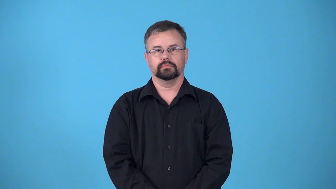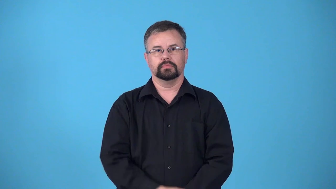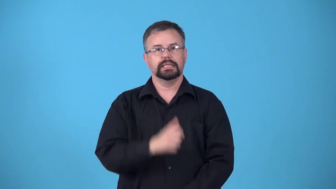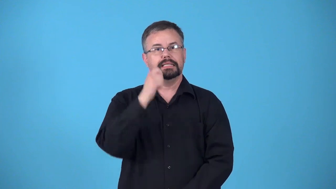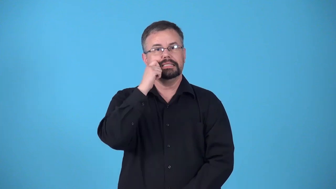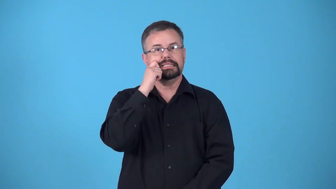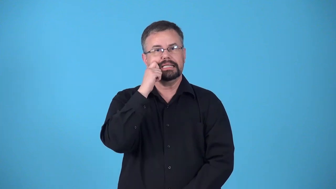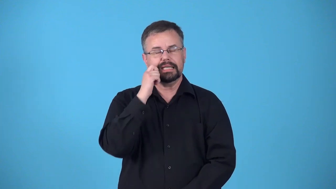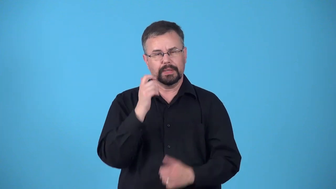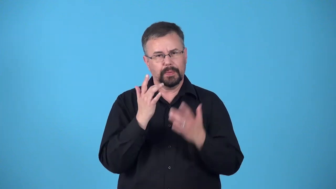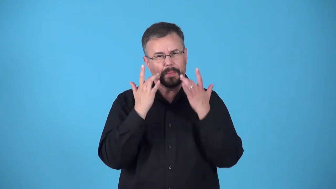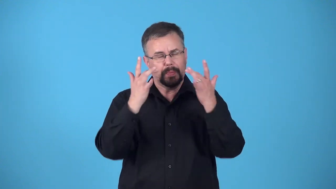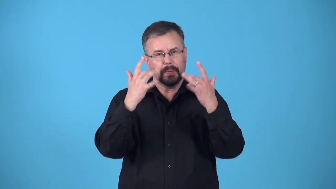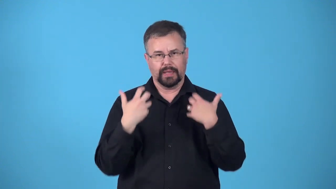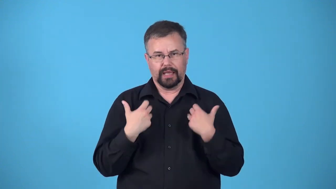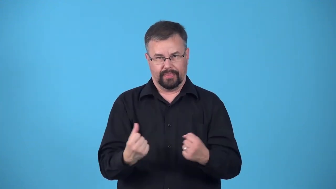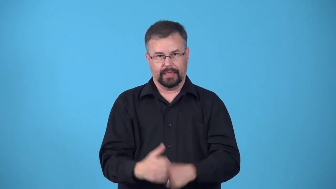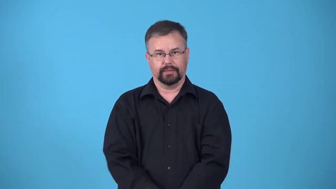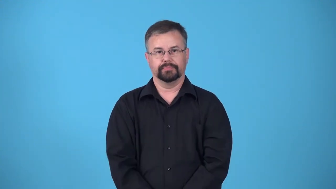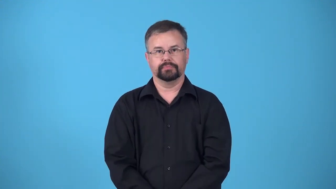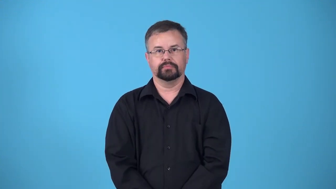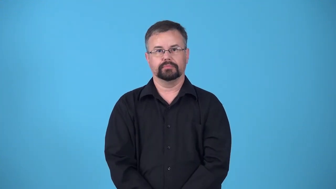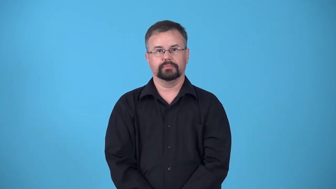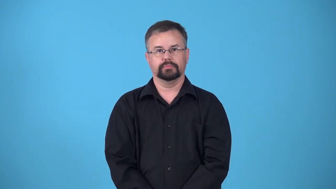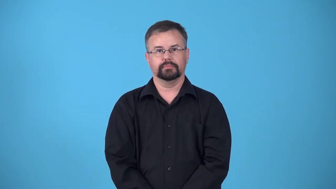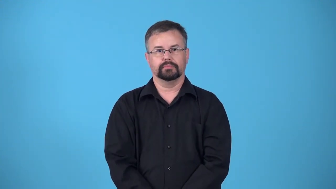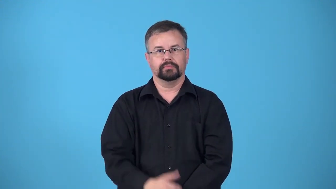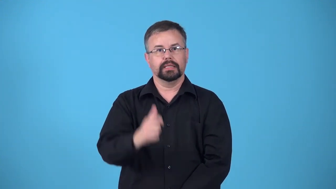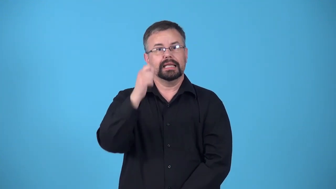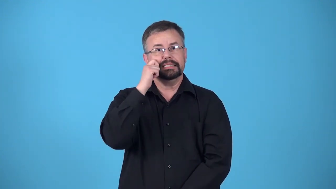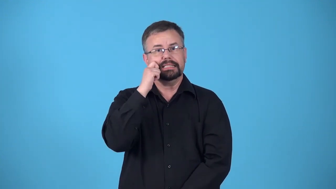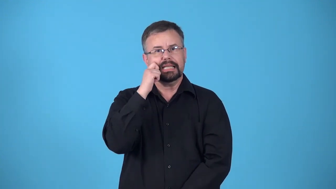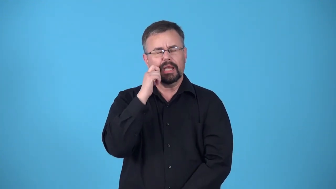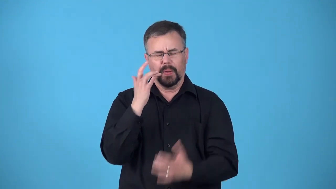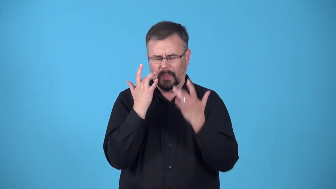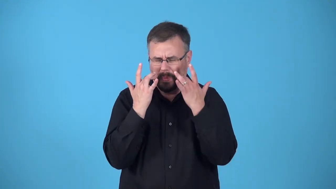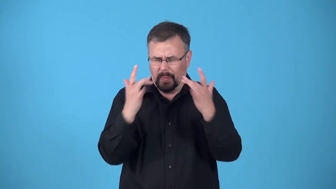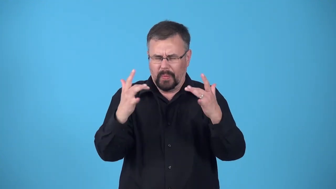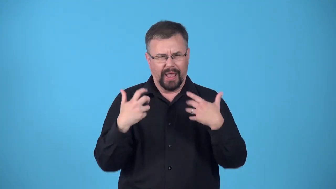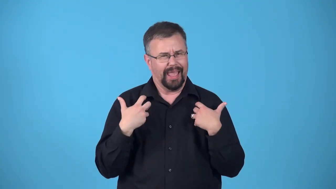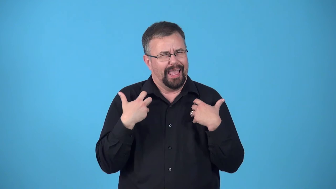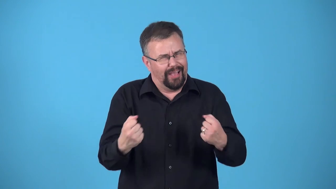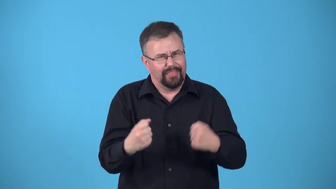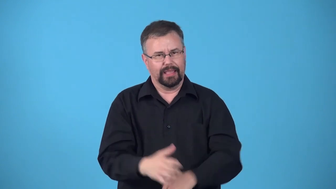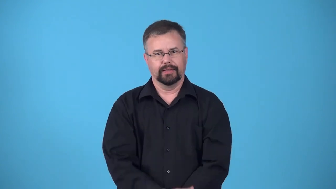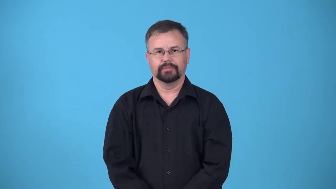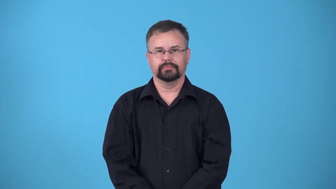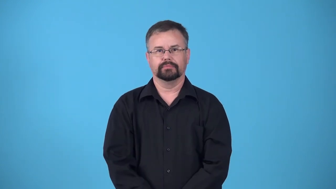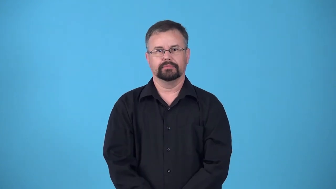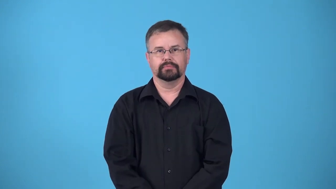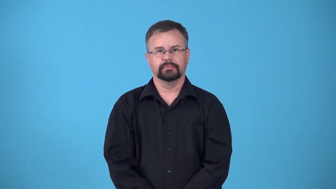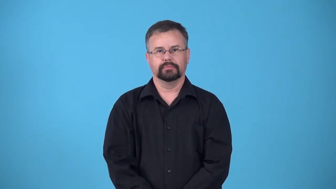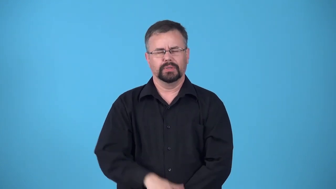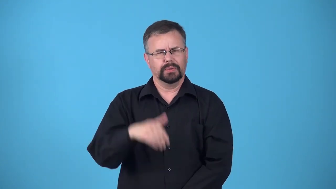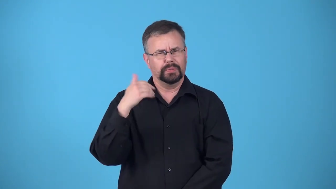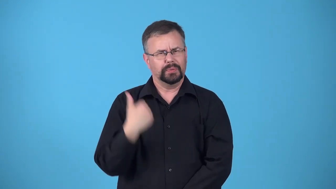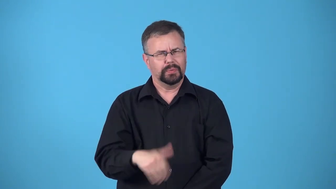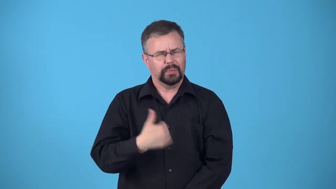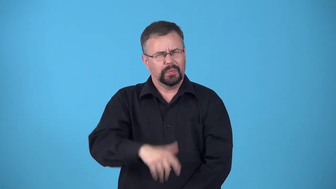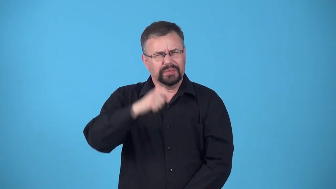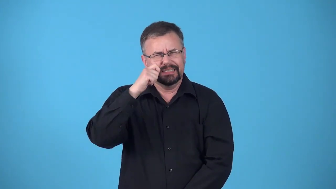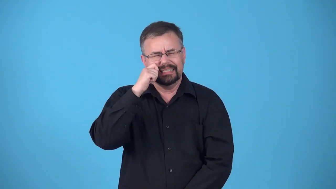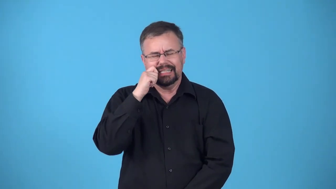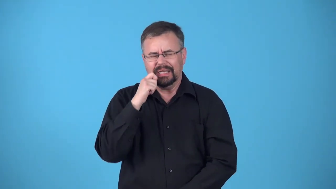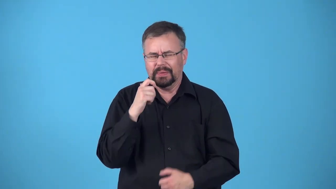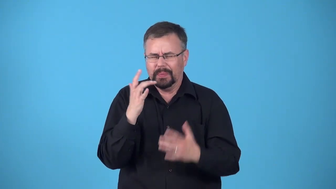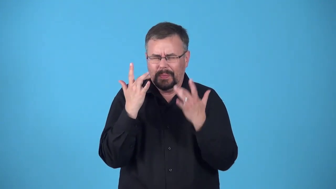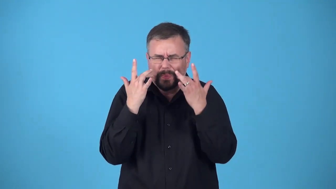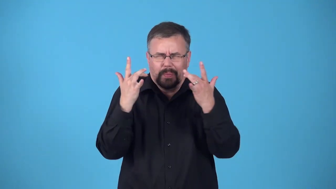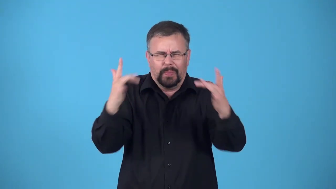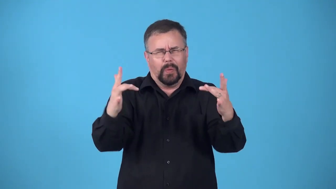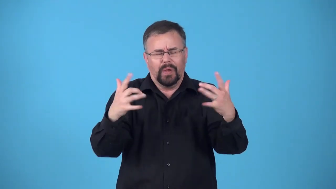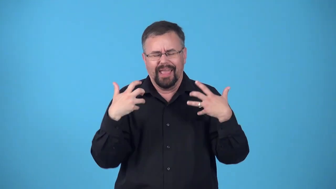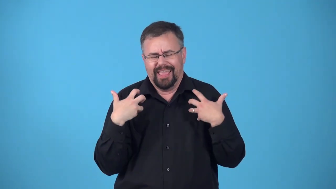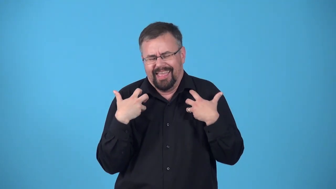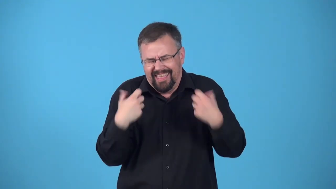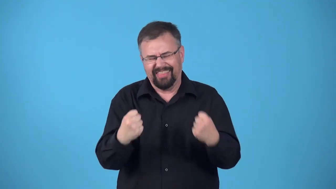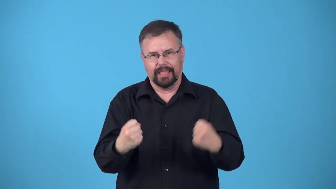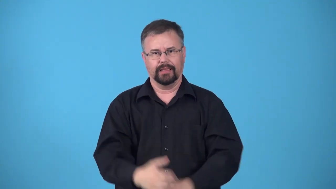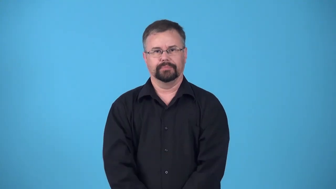clear, clearer, clearest-skin